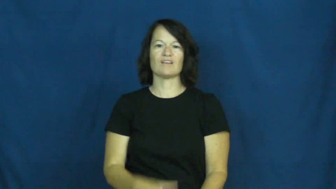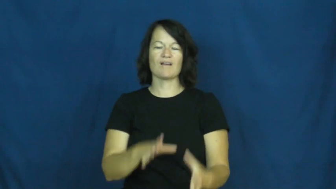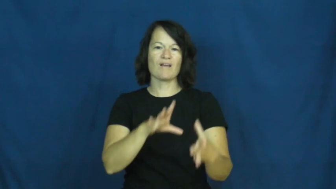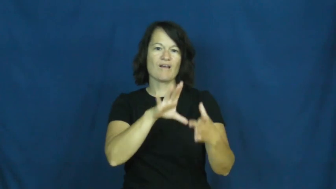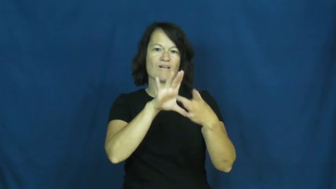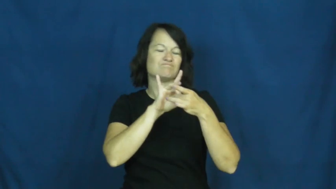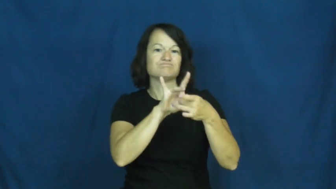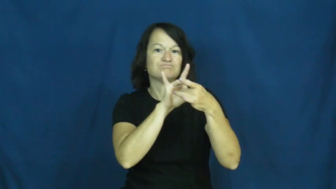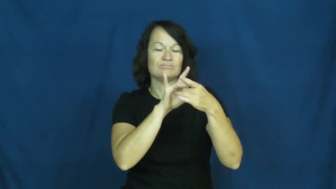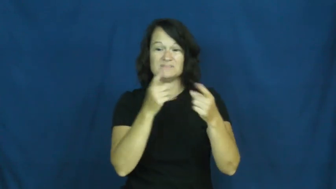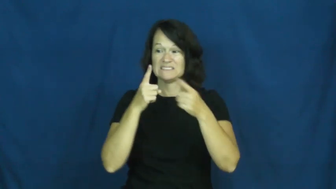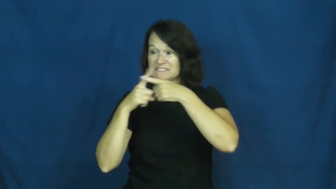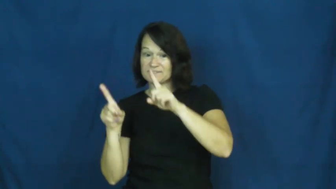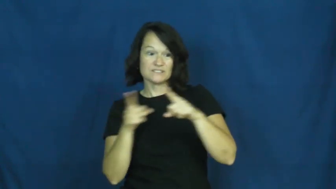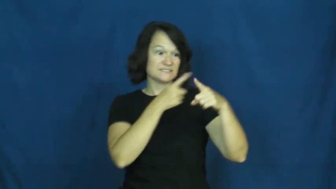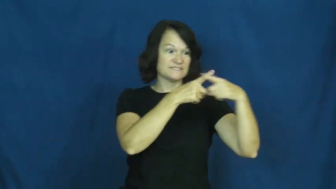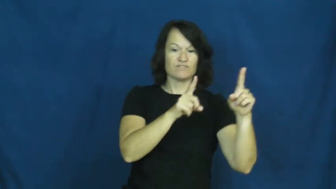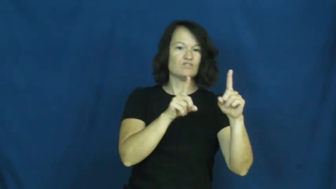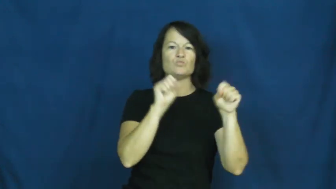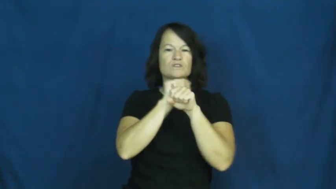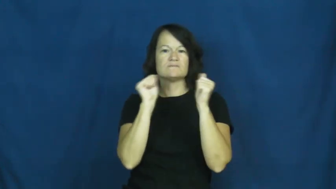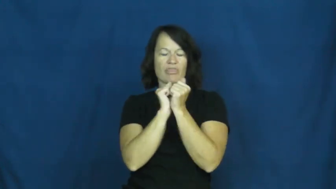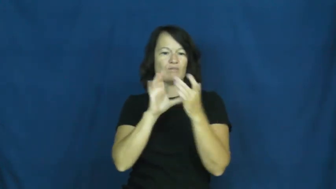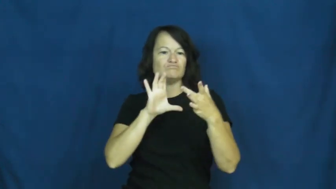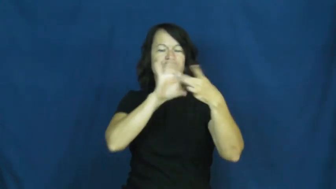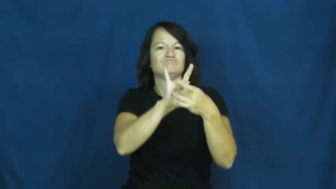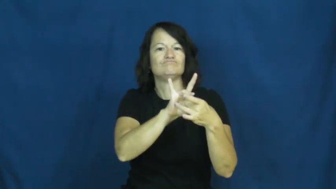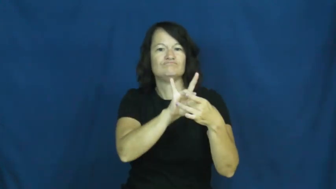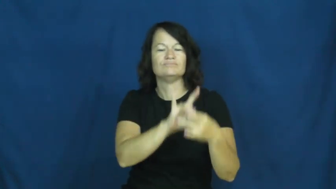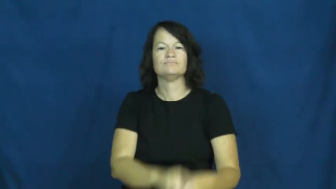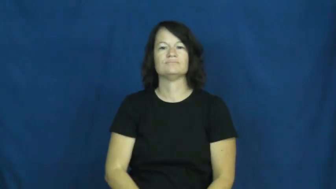bridge the gap